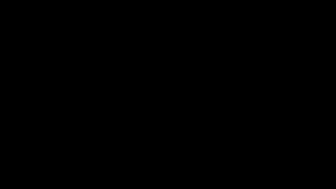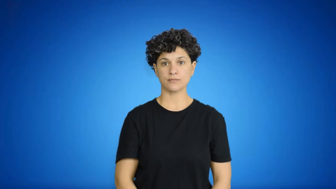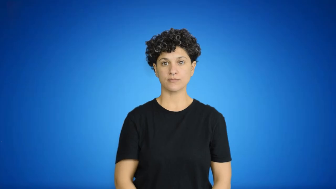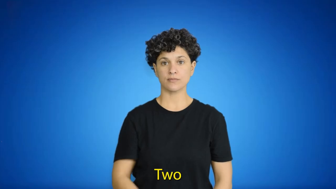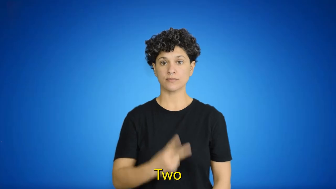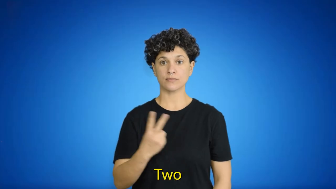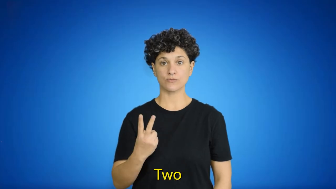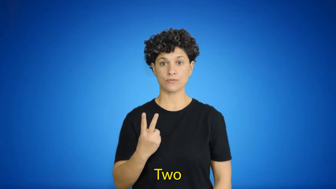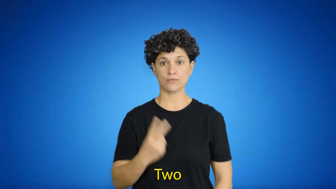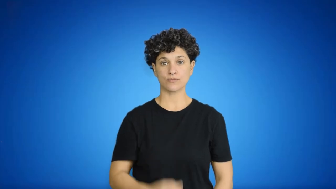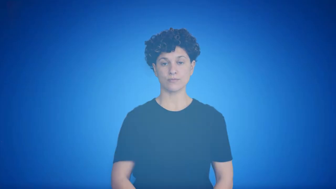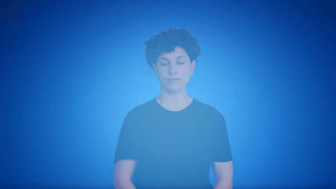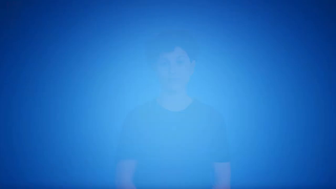Two